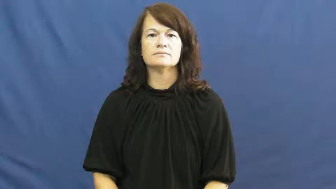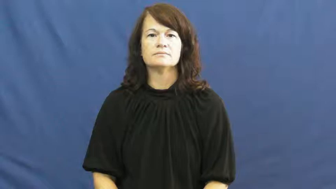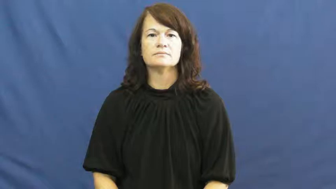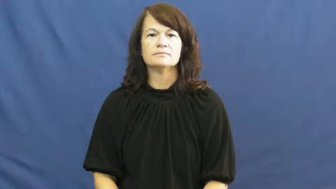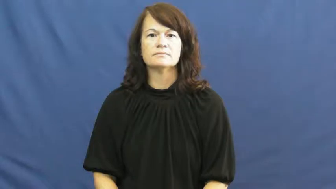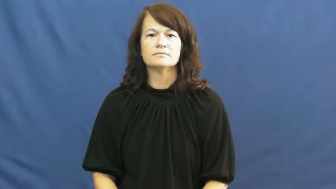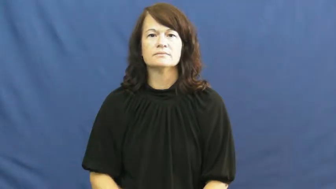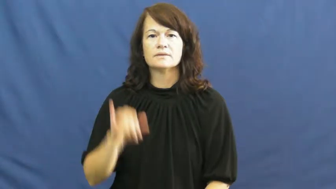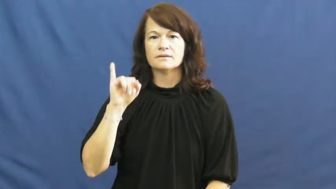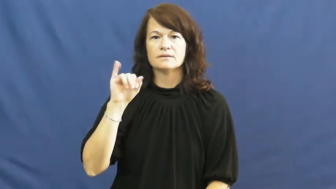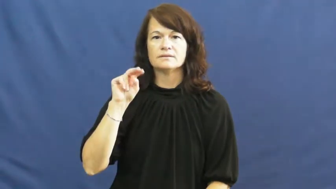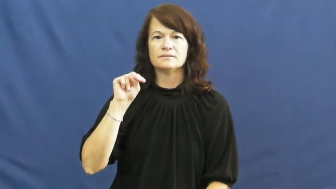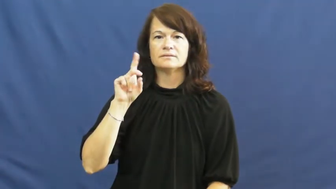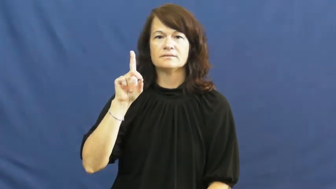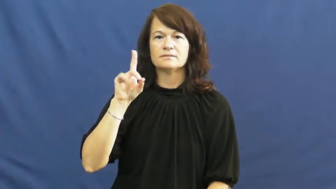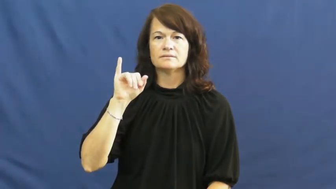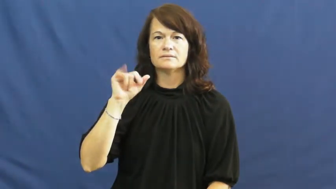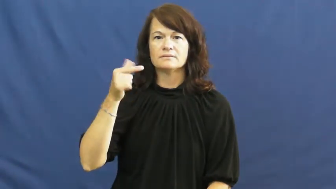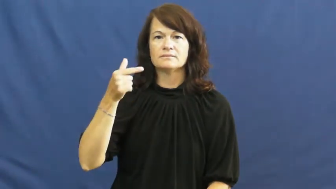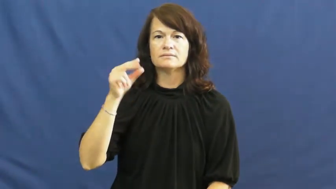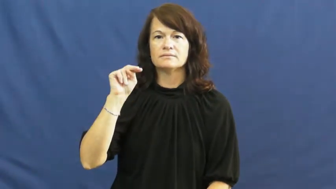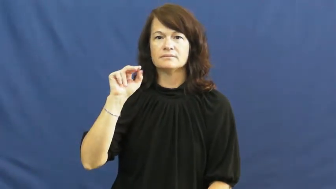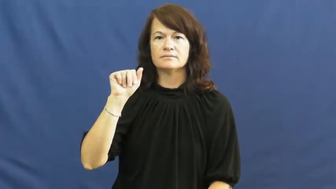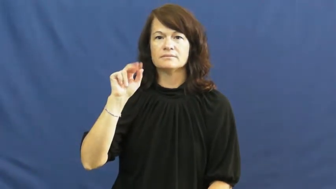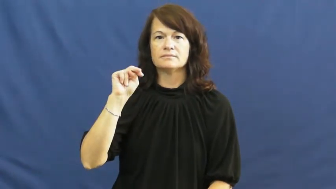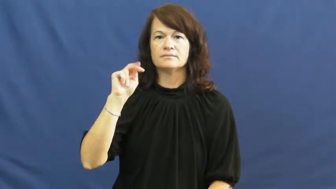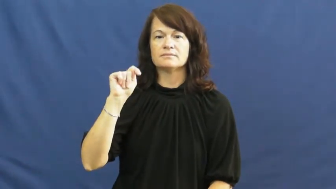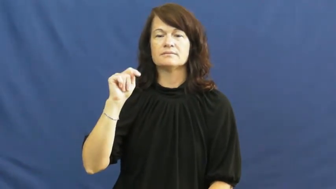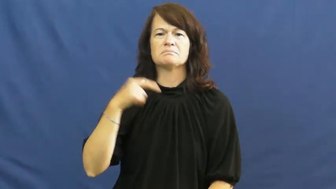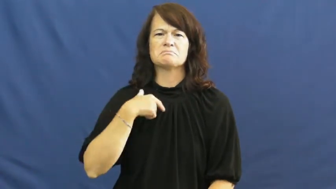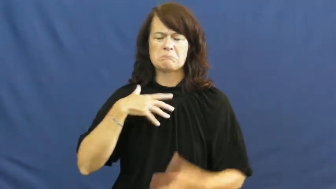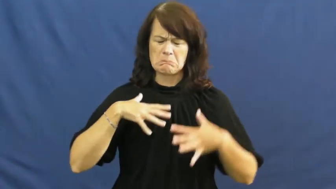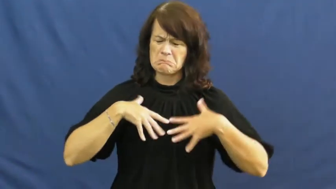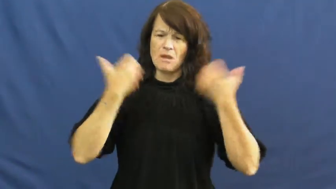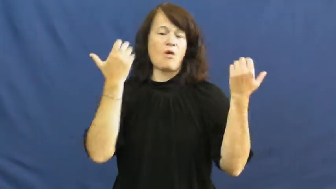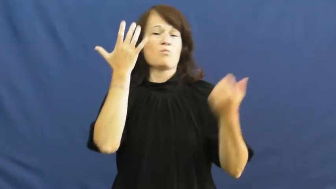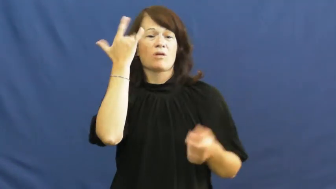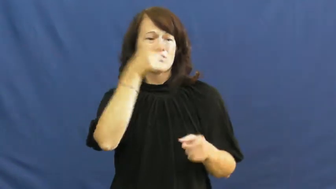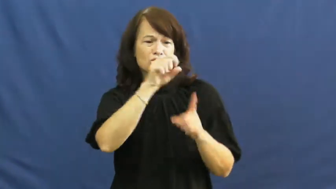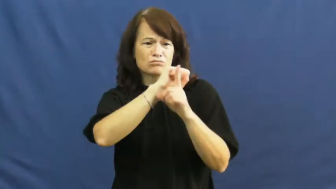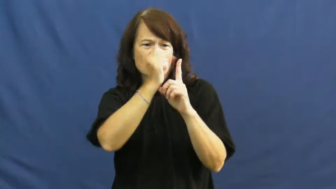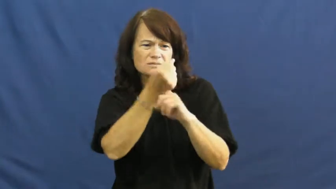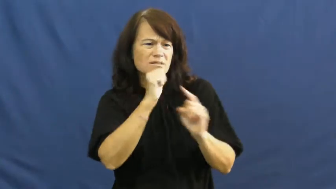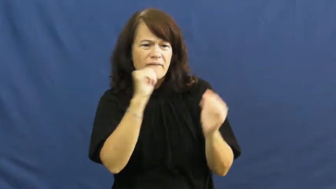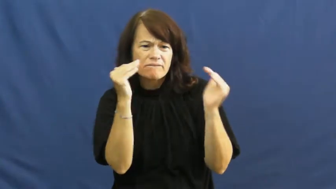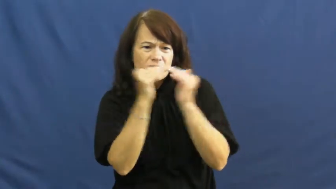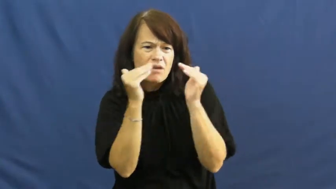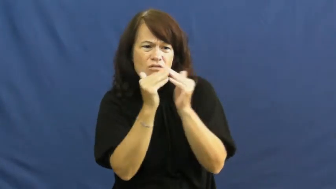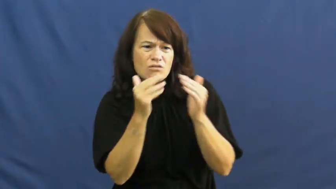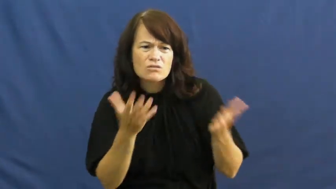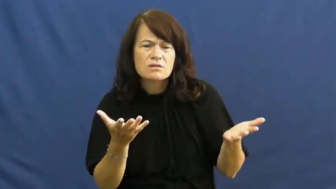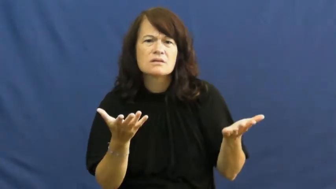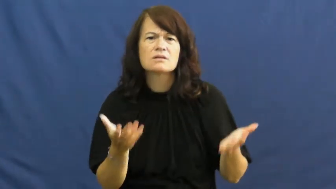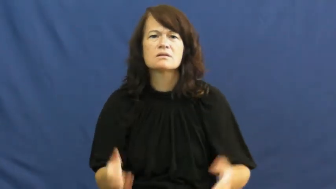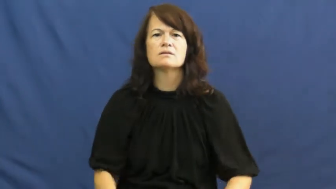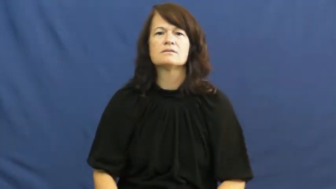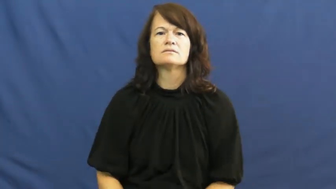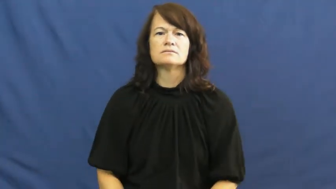indignant